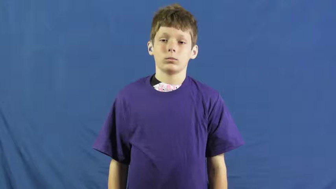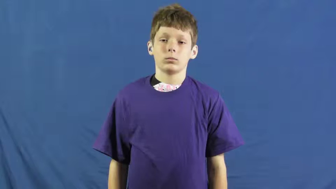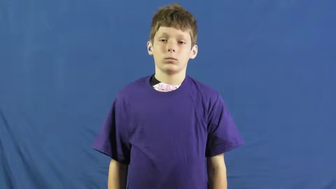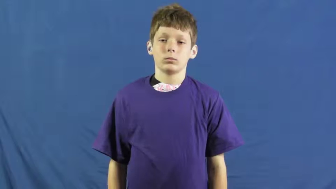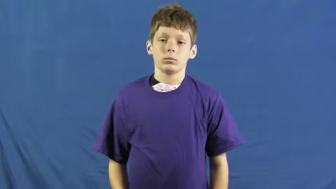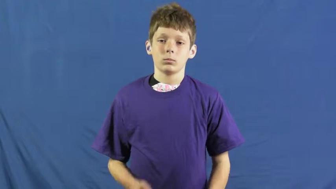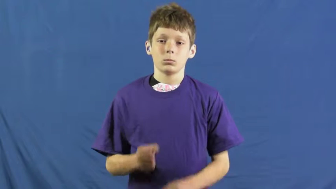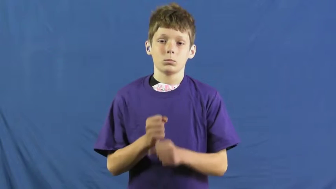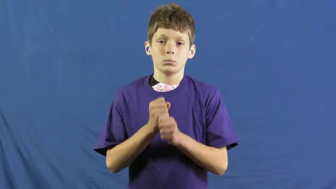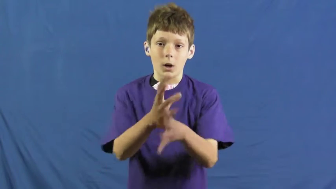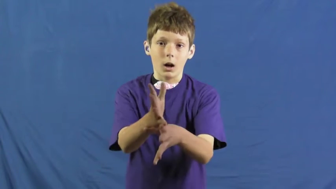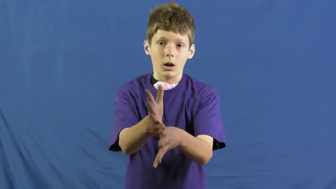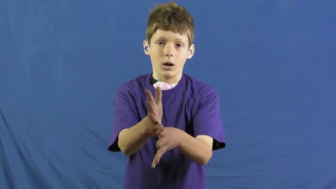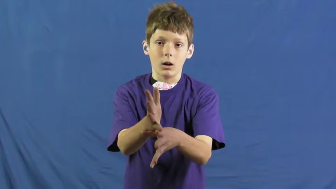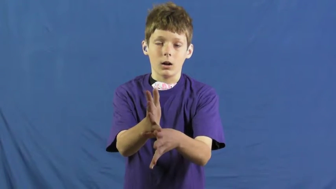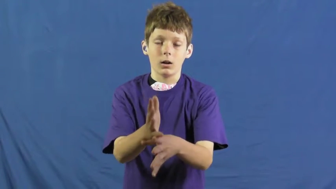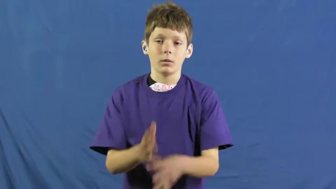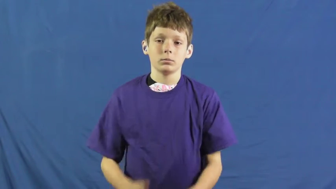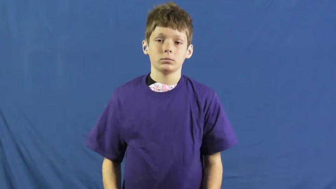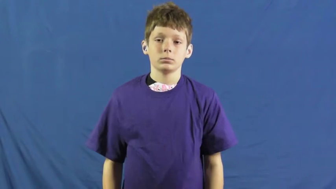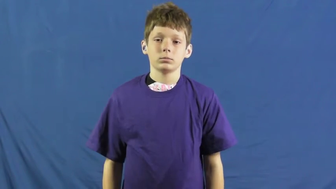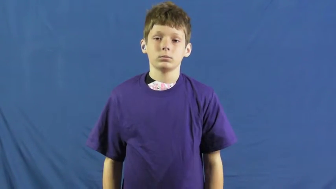rail,philippic